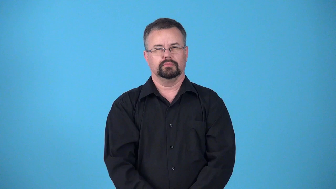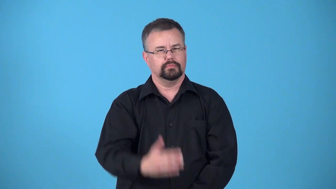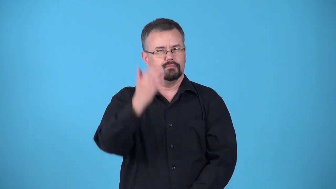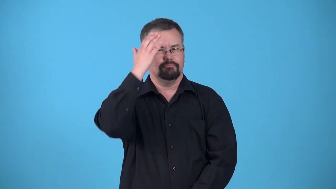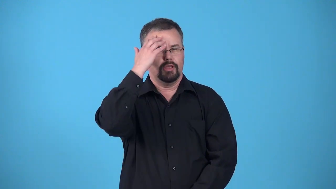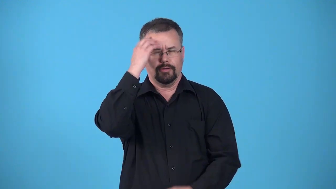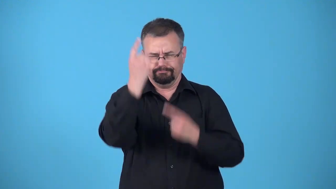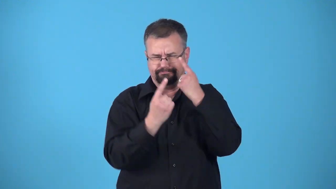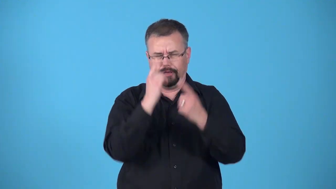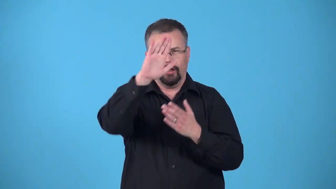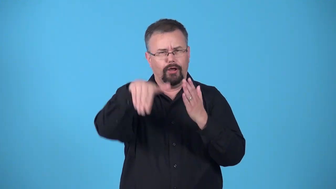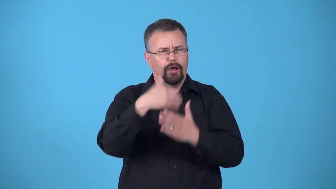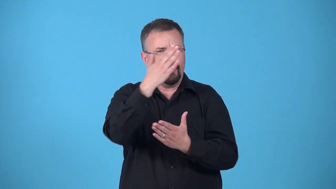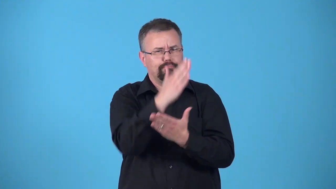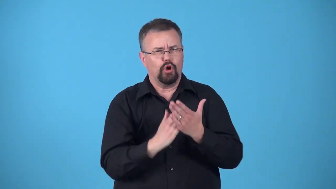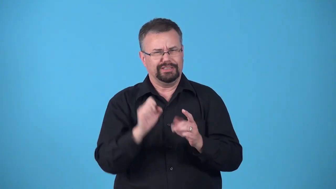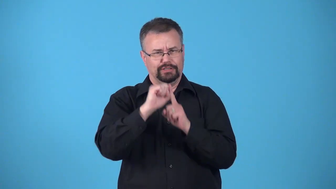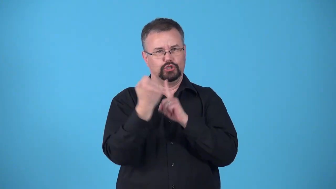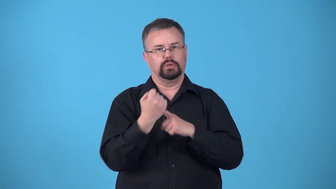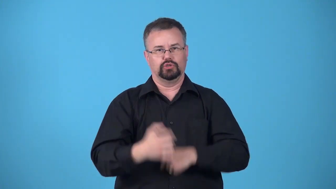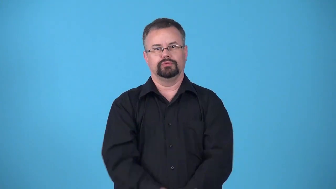see the whole field